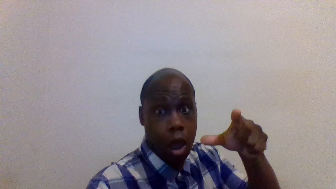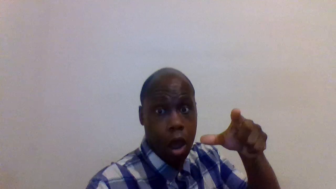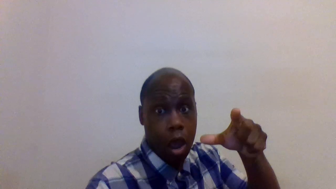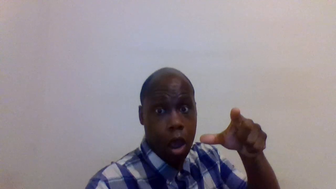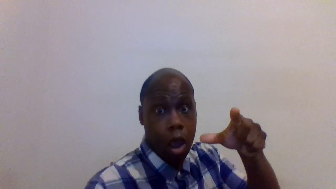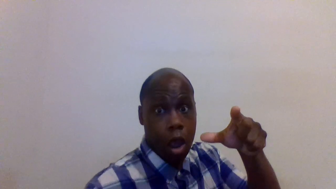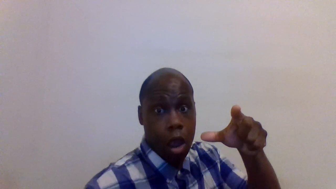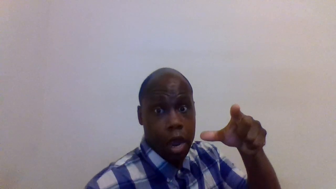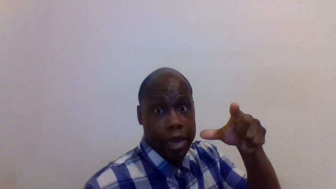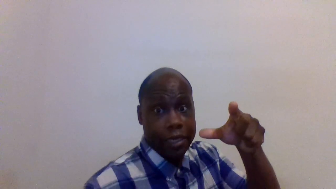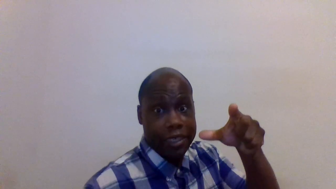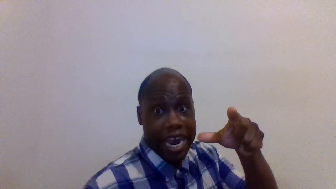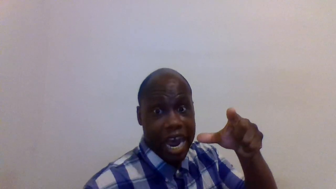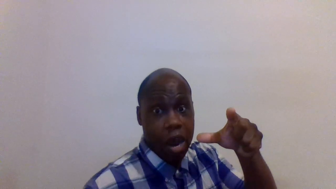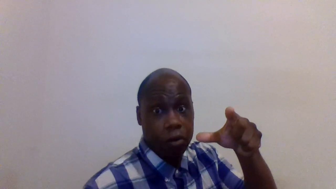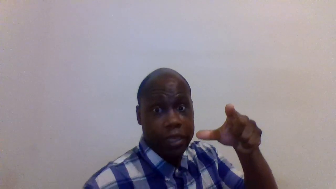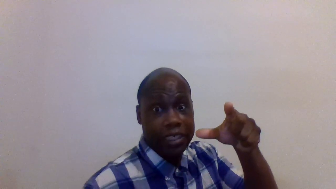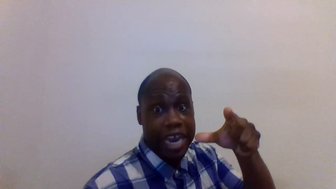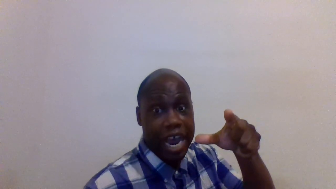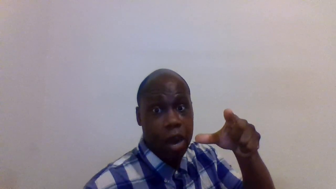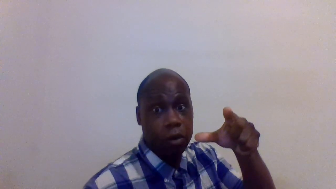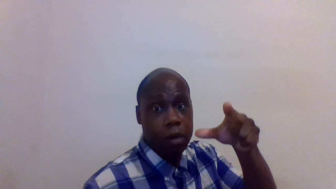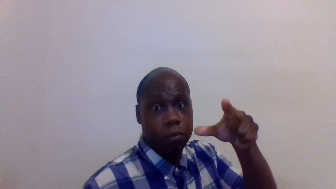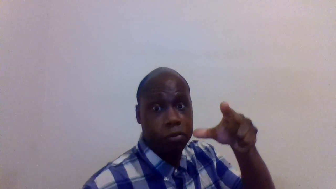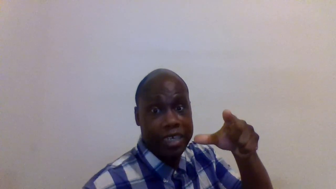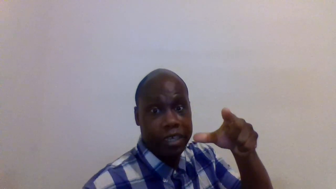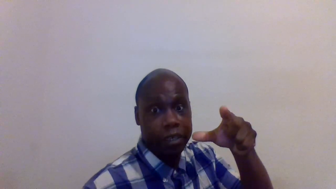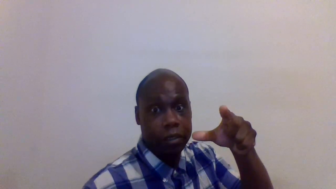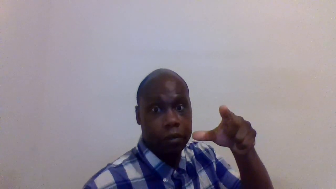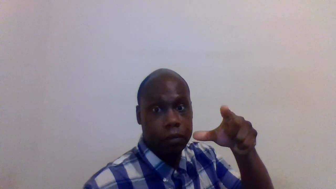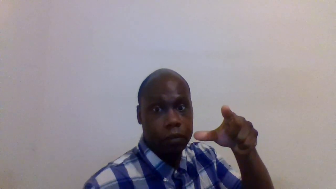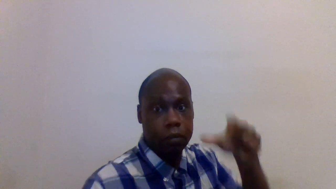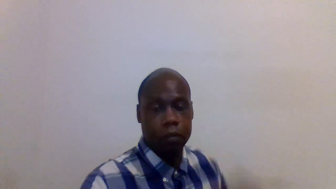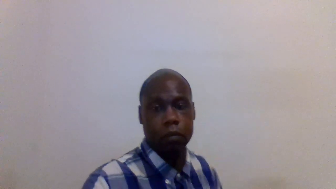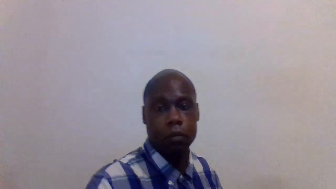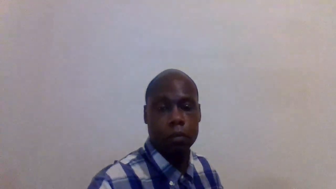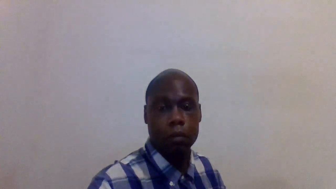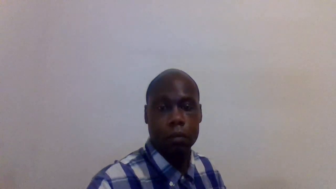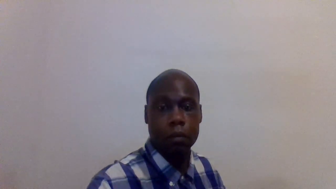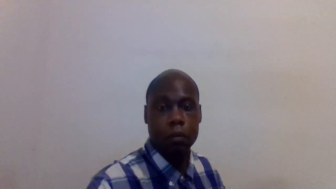Downtown Prison